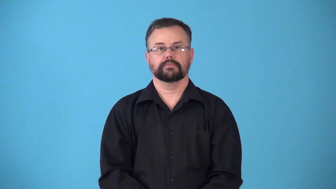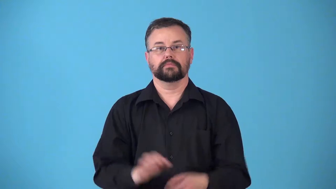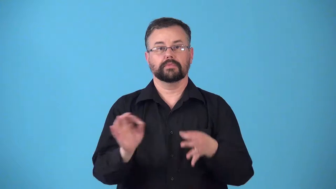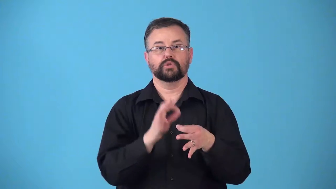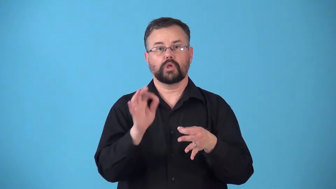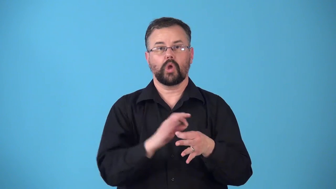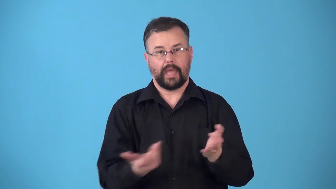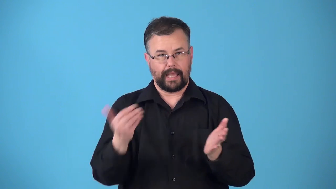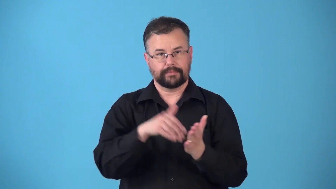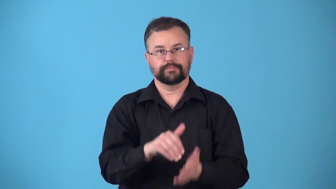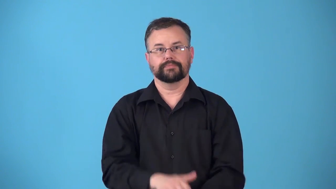resew,restitch